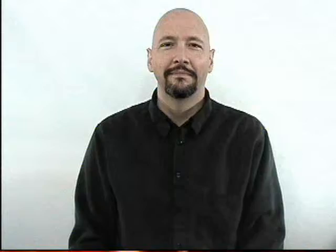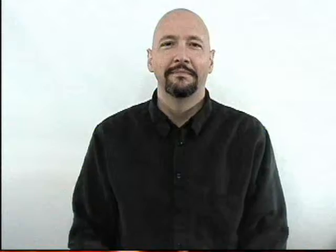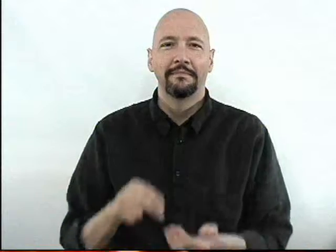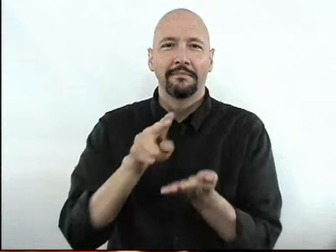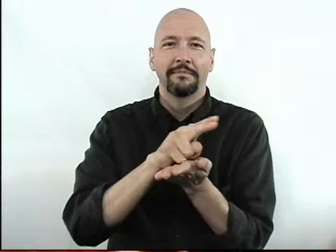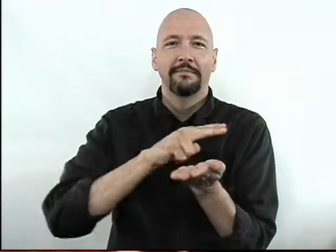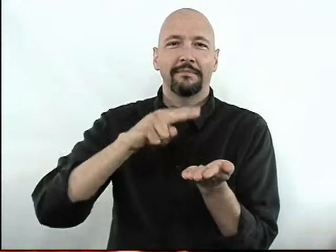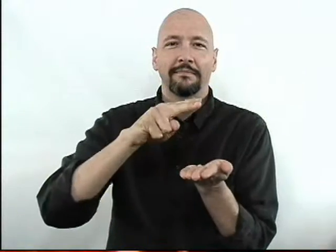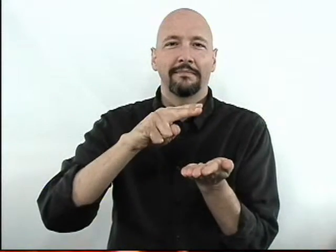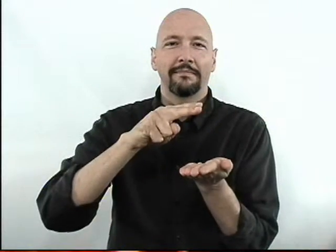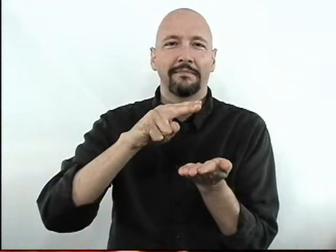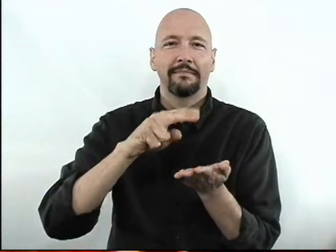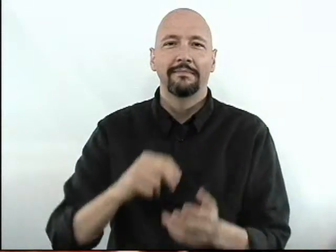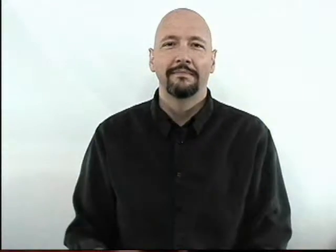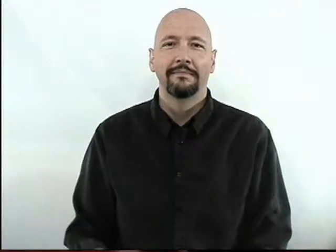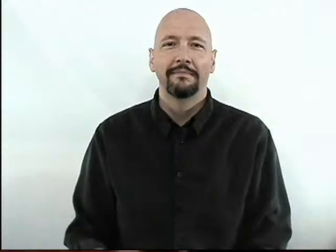UNIVERSITY